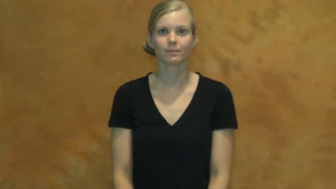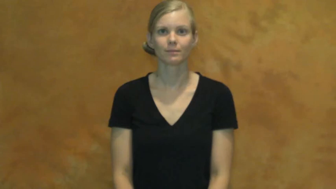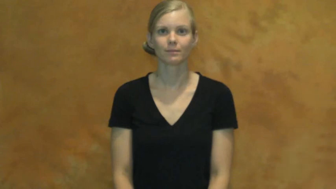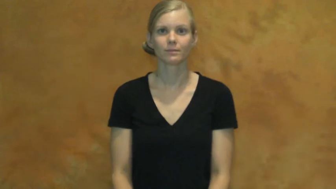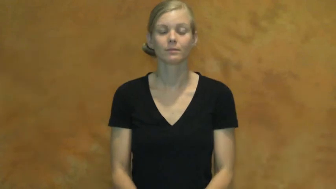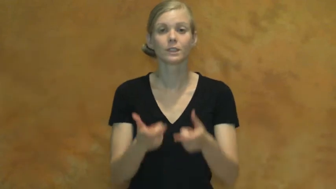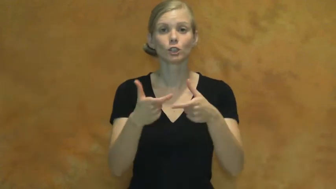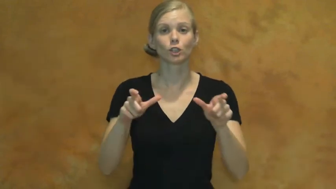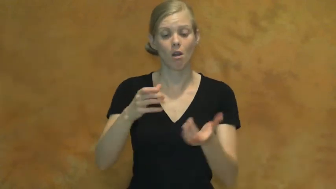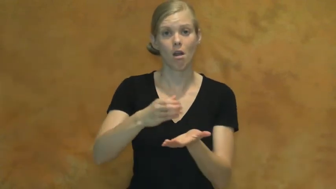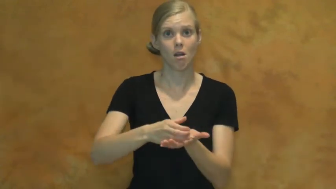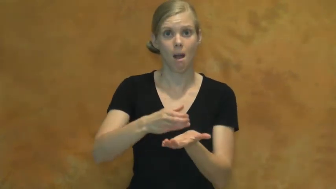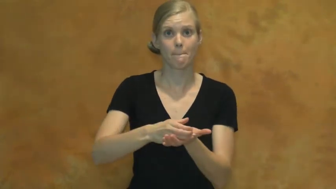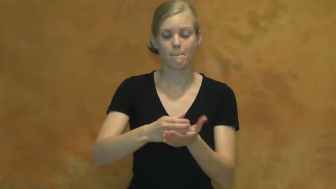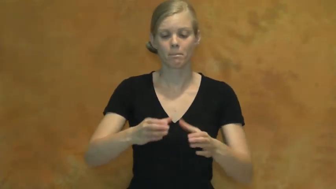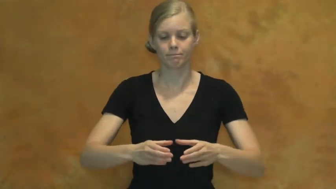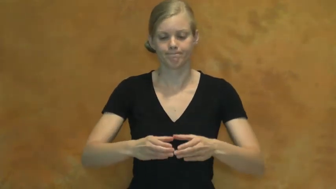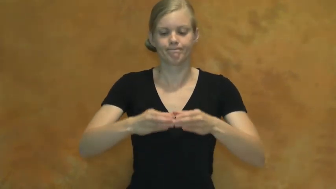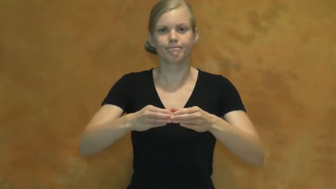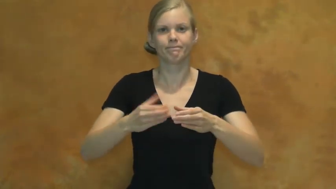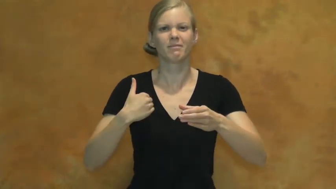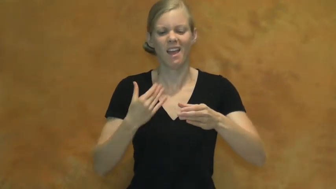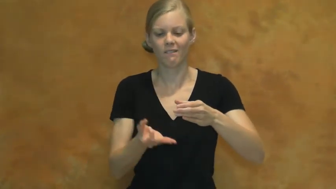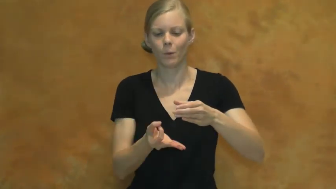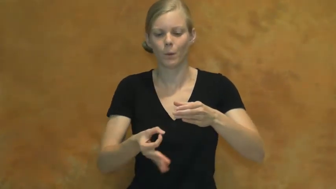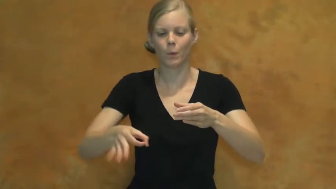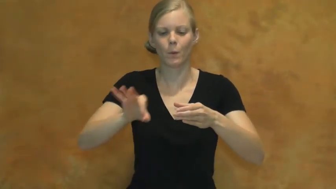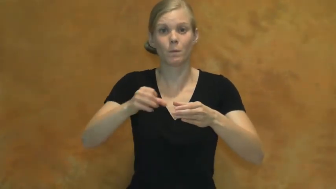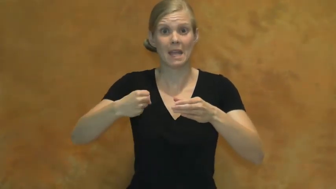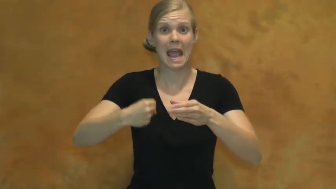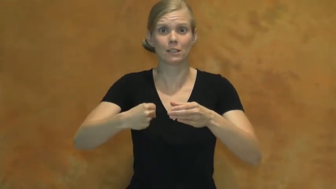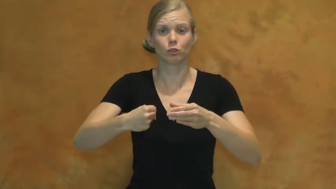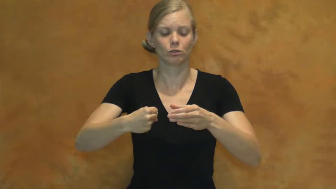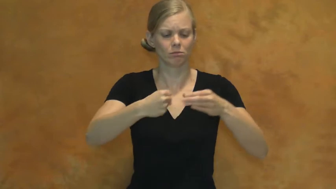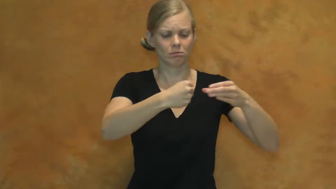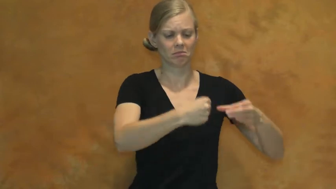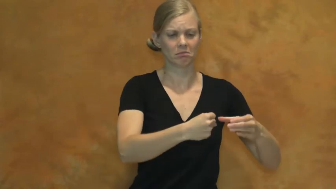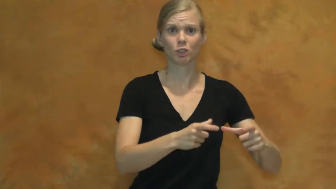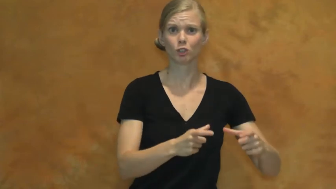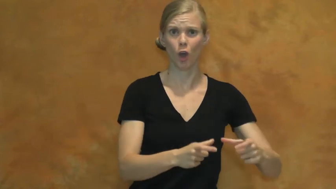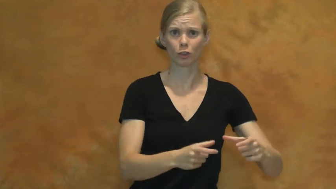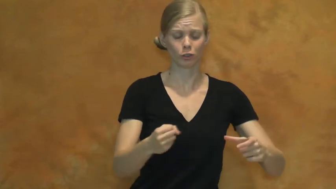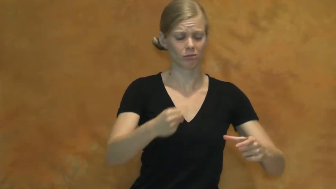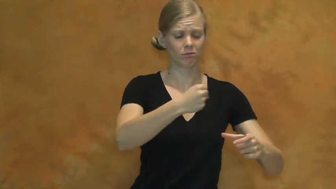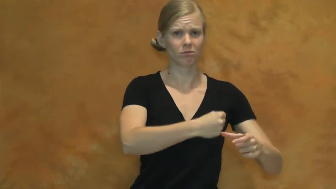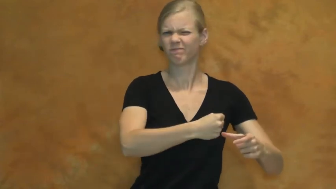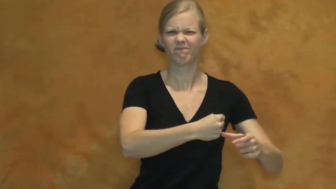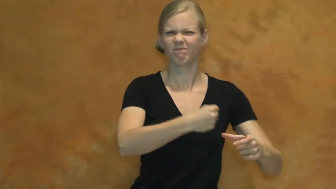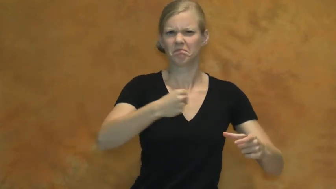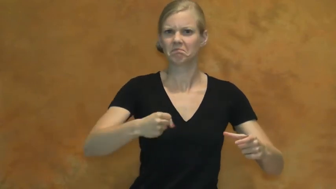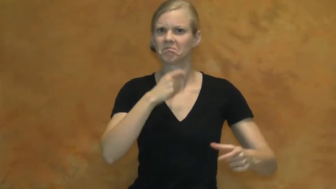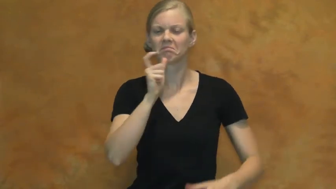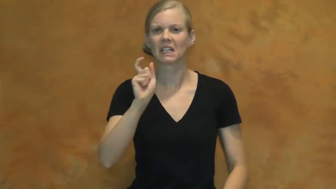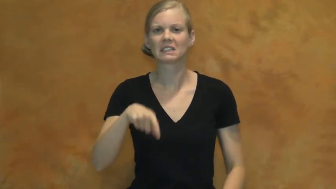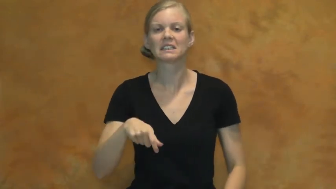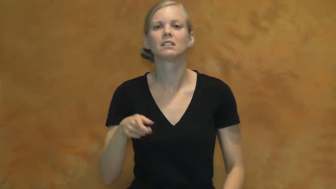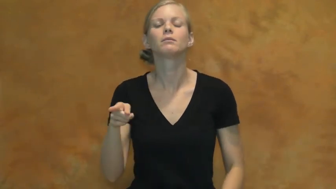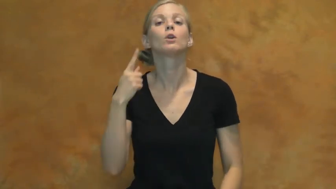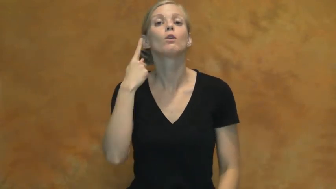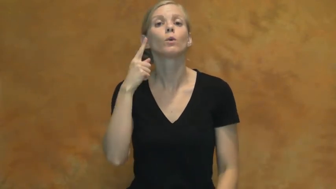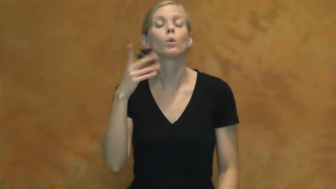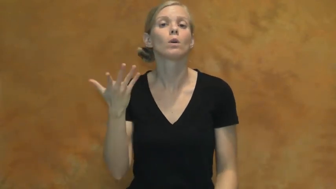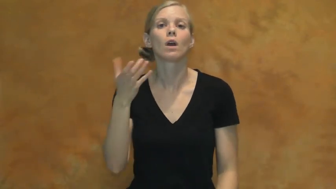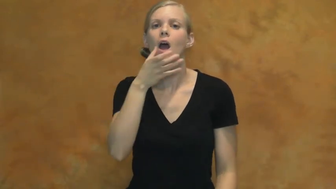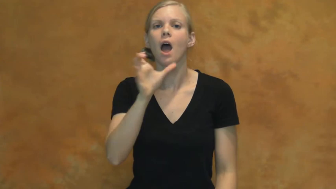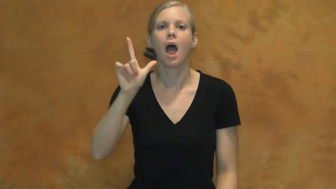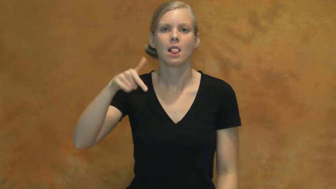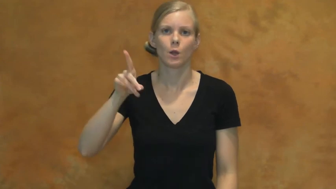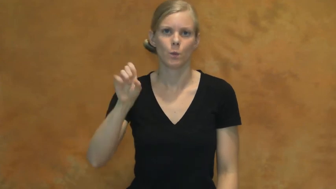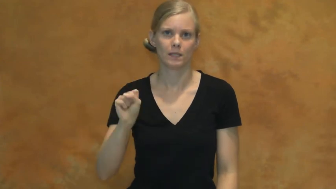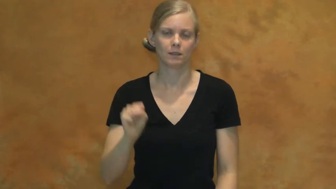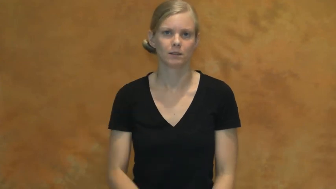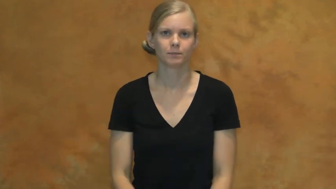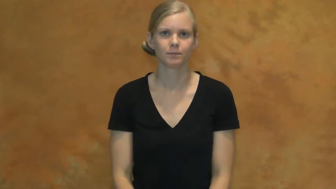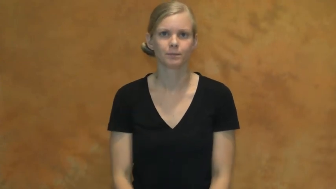mug